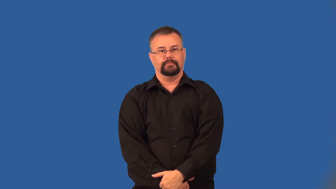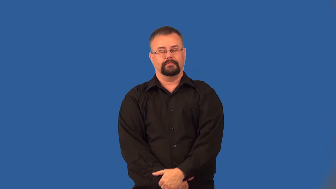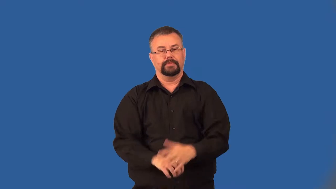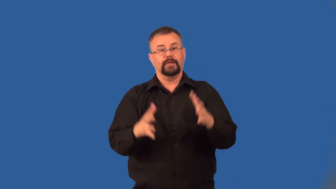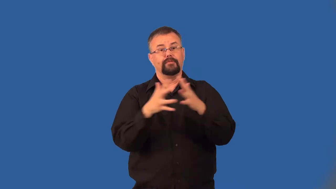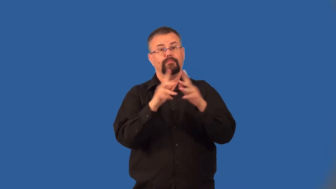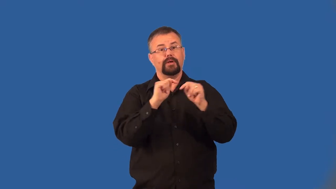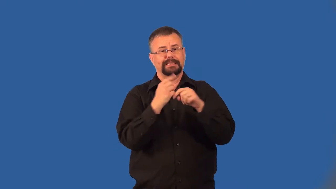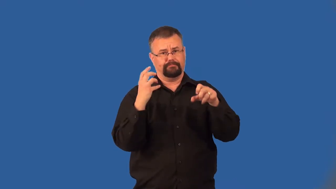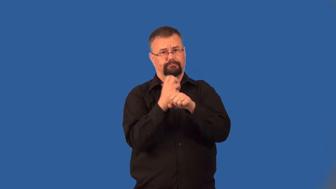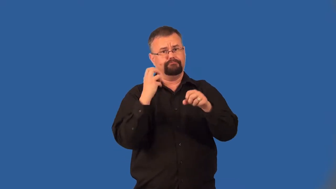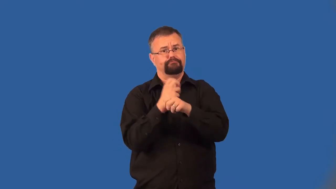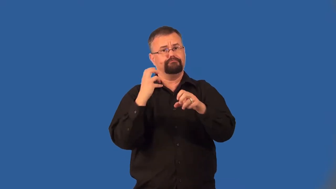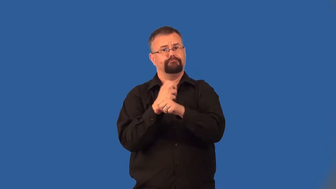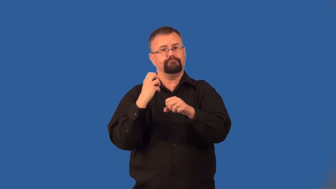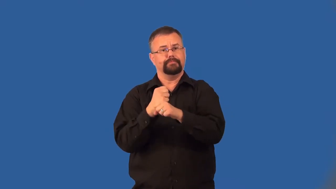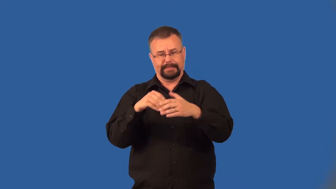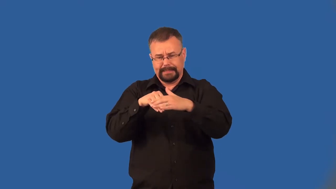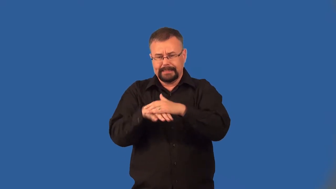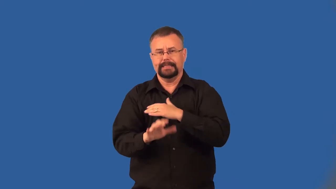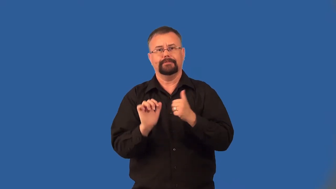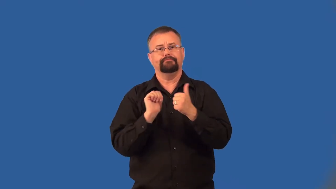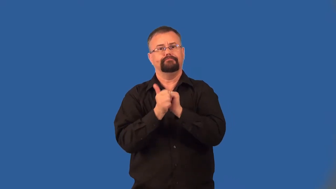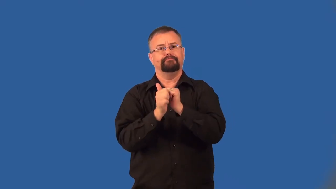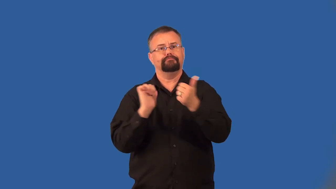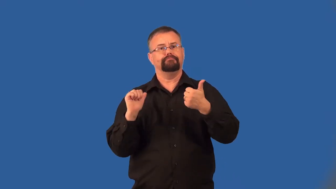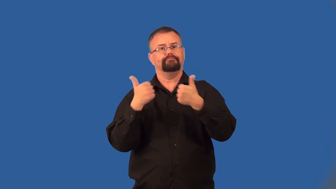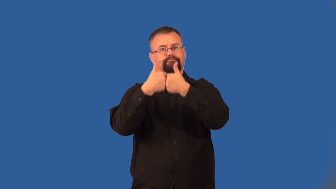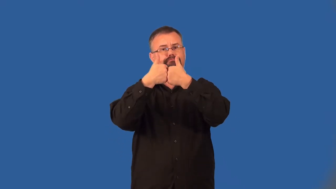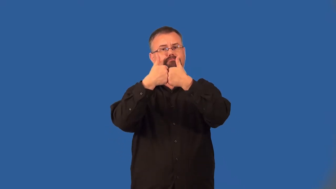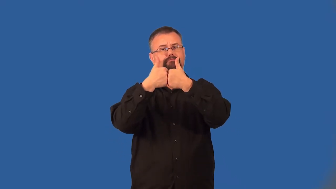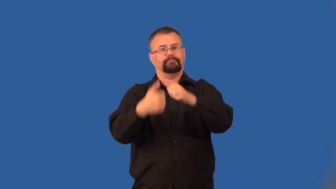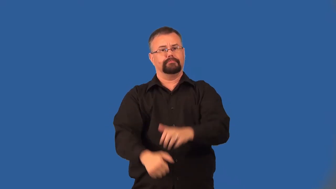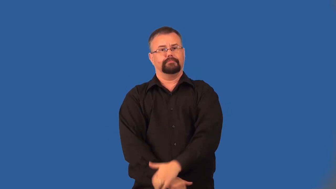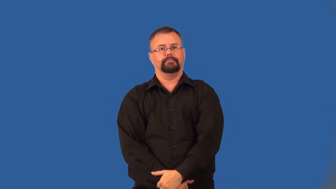bowl-football